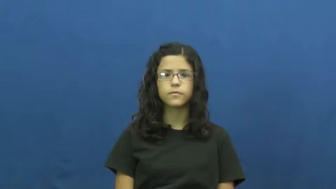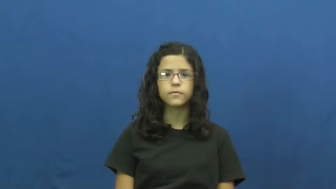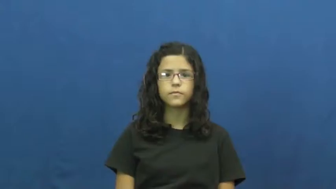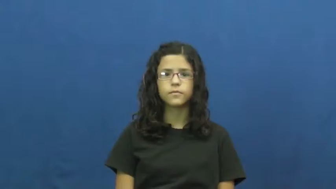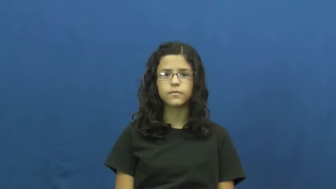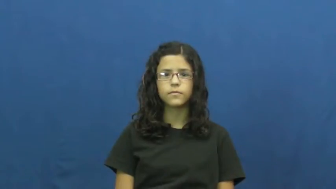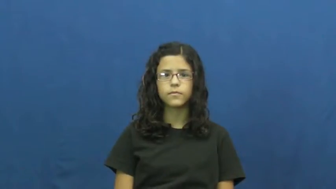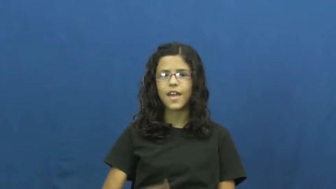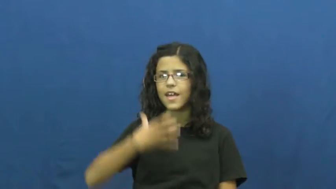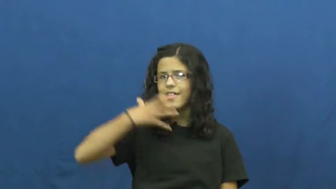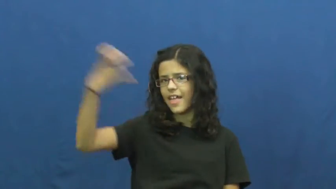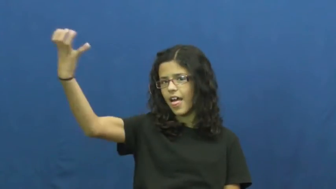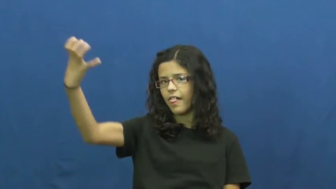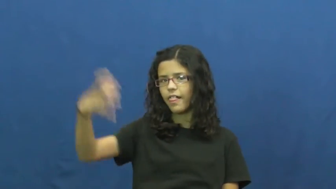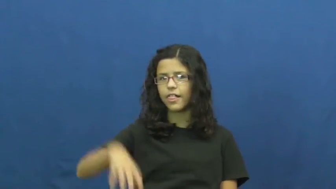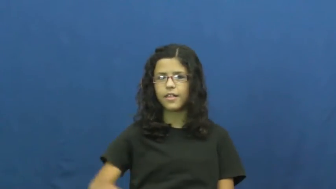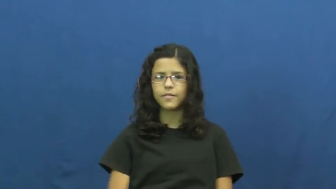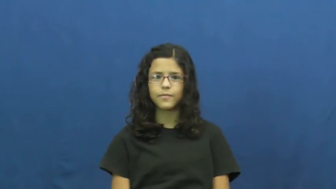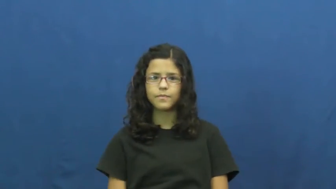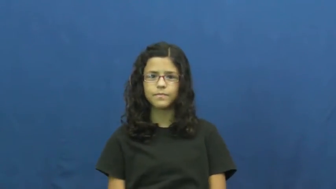yell,yell at,holler,holler at,holler out,call,call out,cry,cry out,bellow